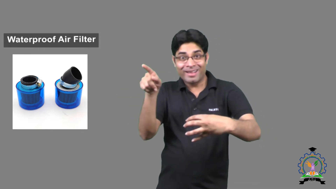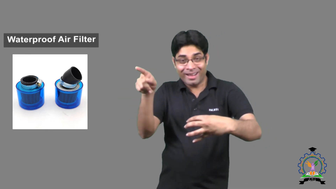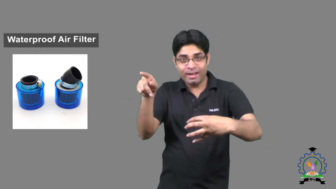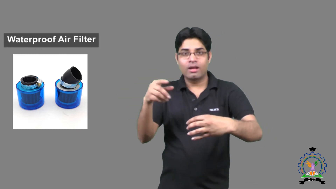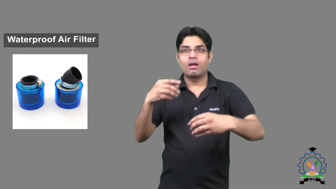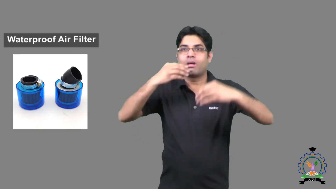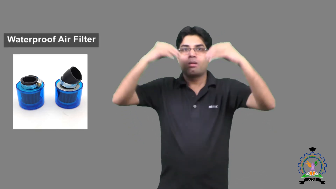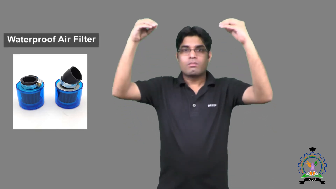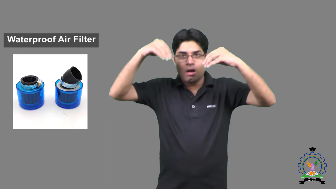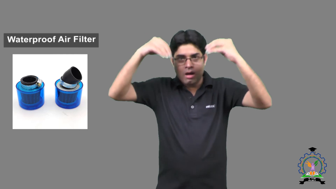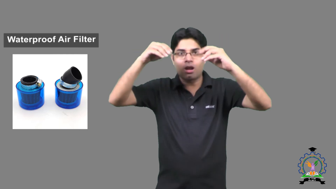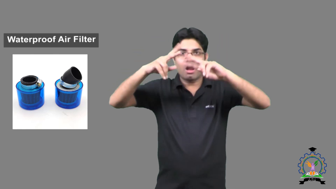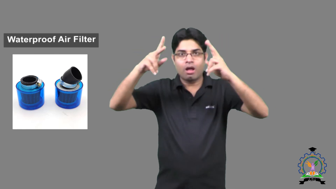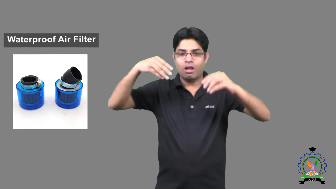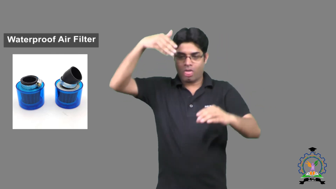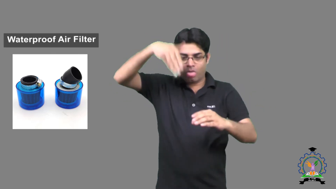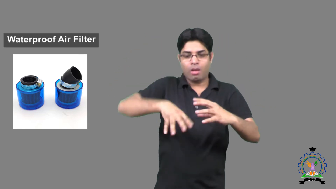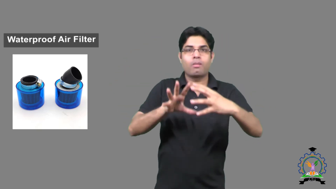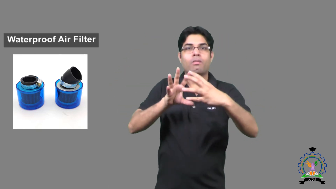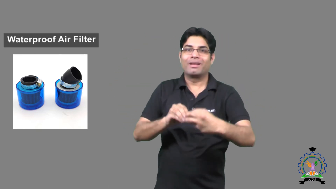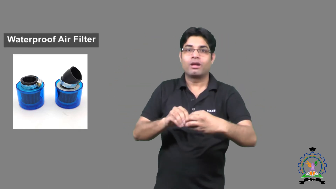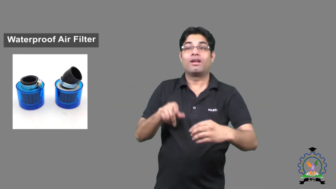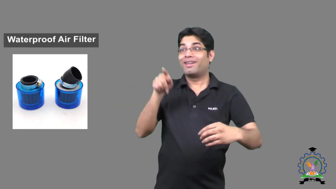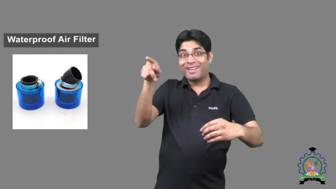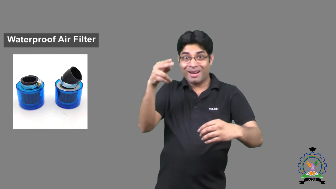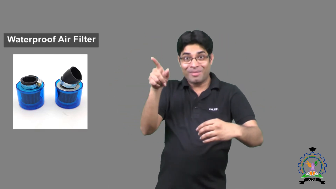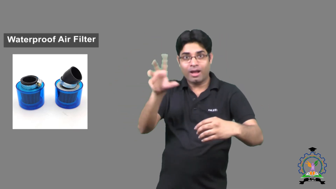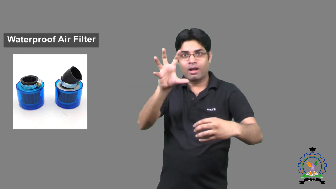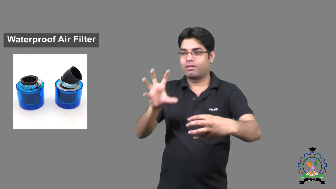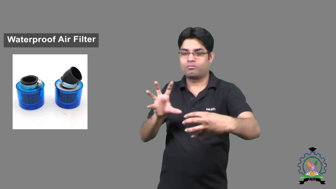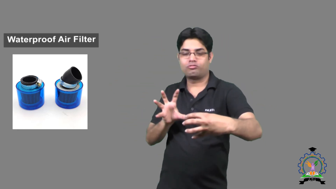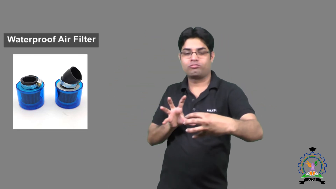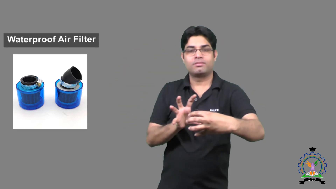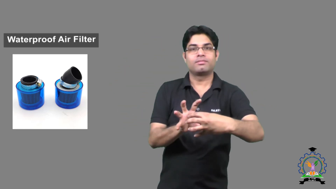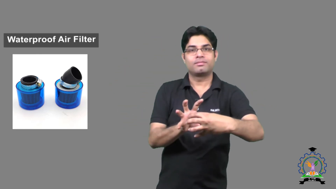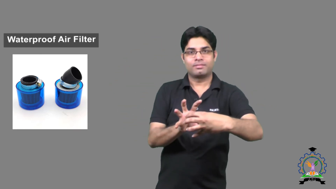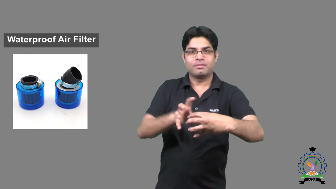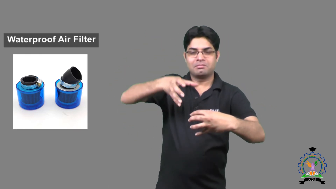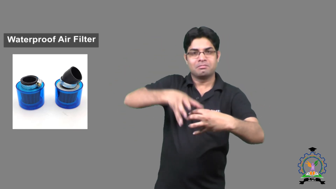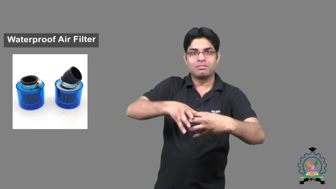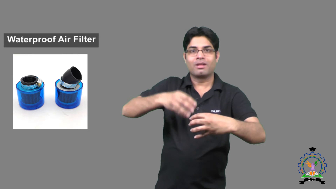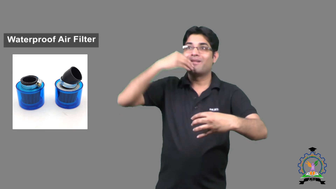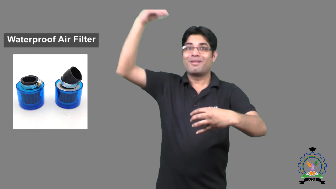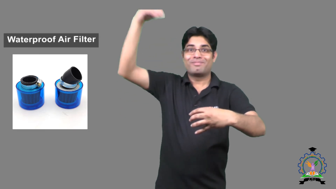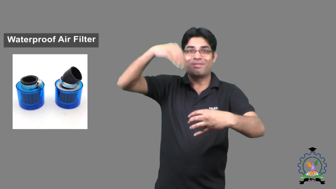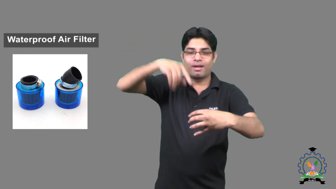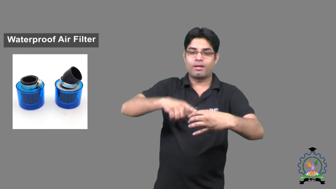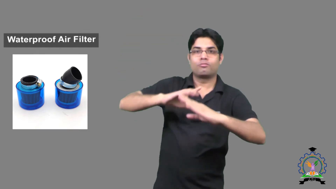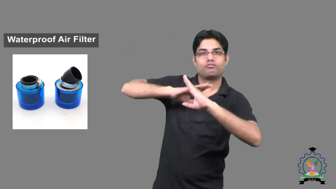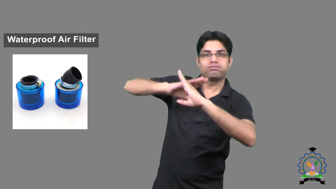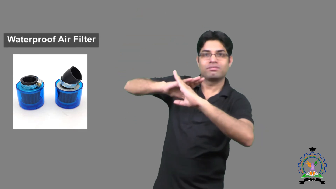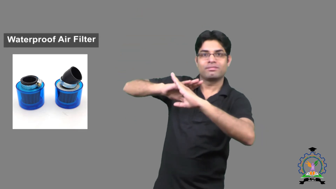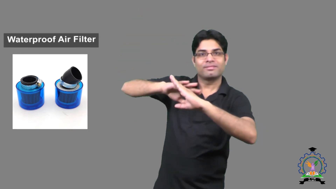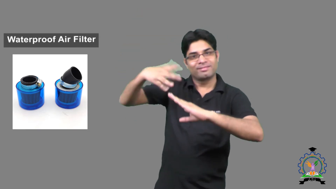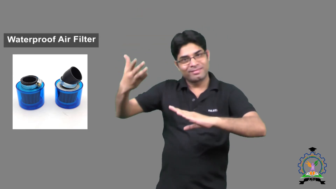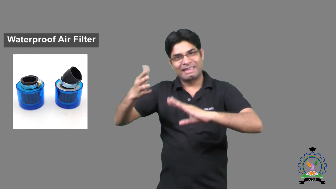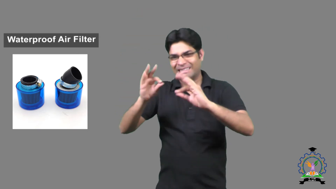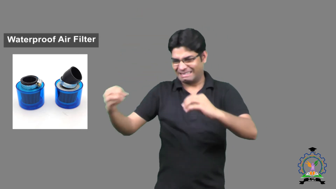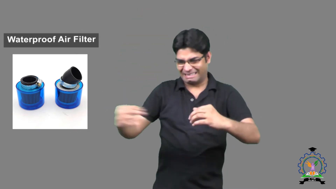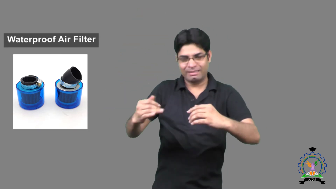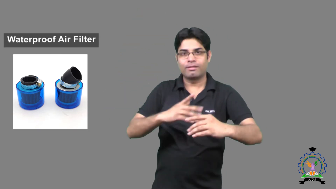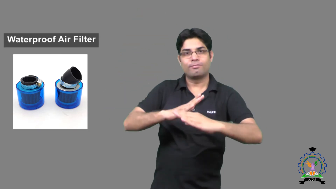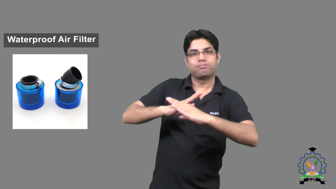Waterproof Air Filter